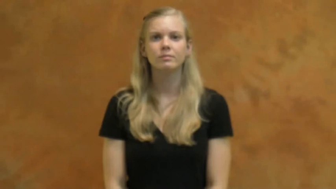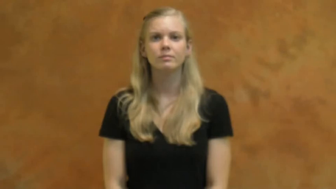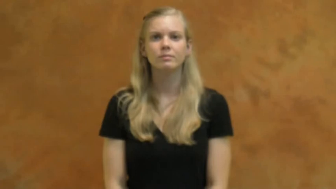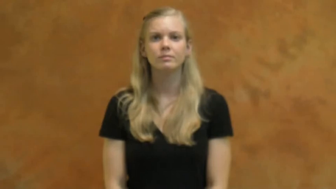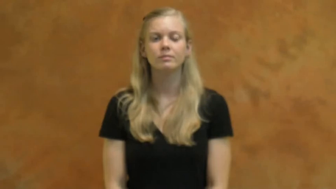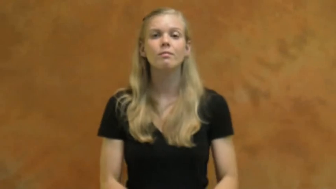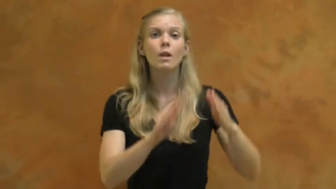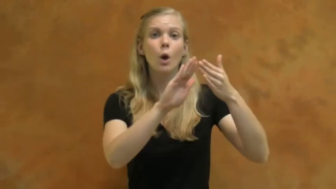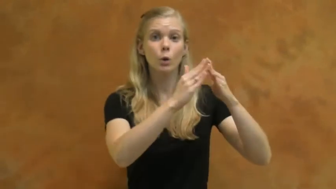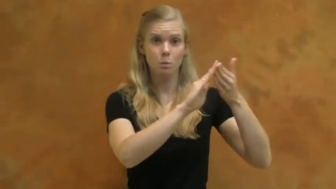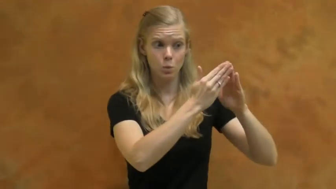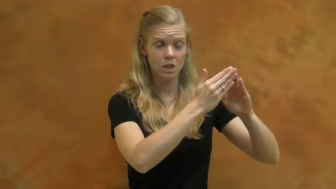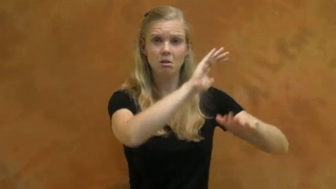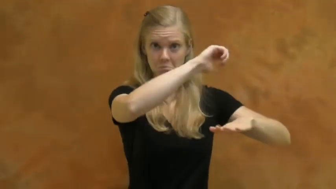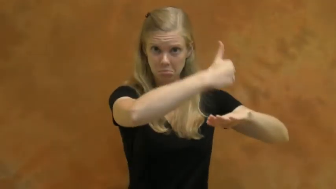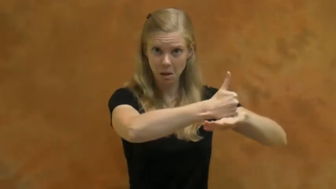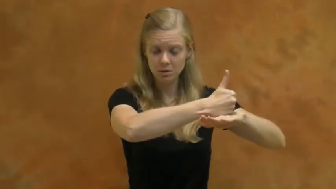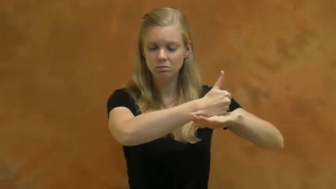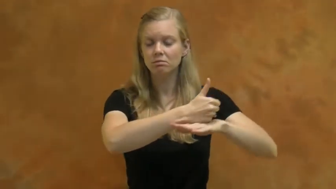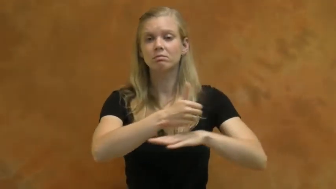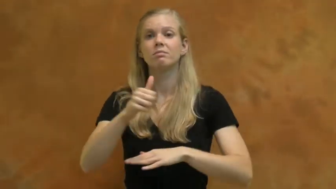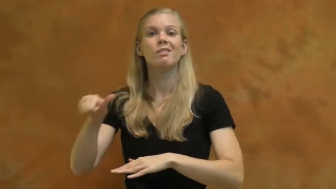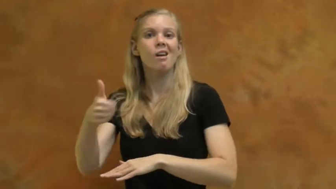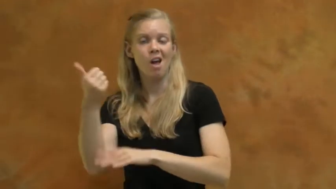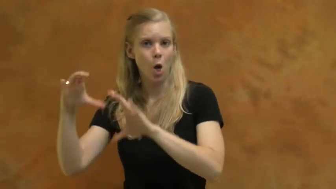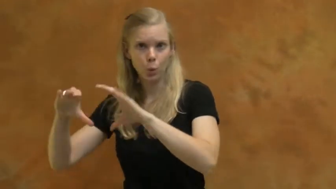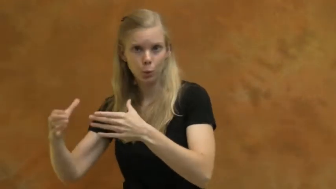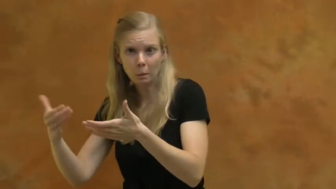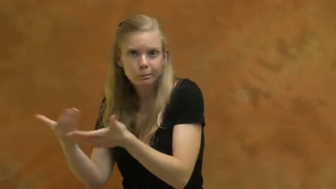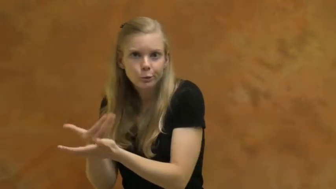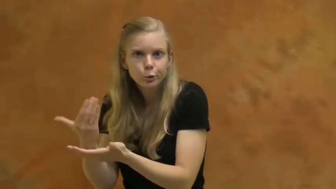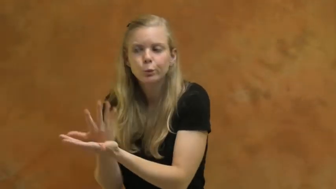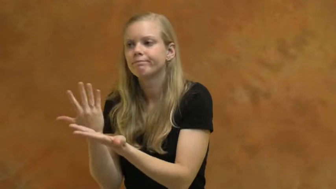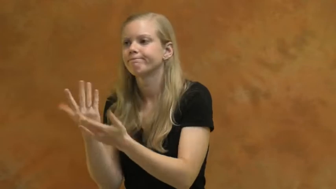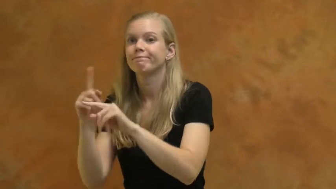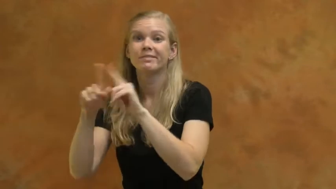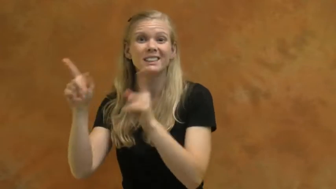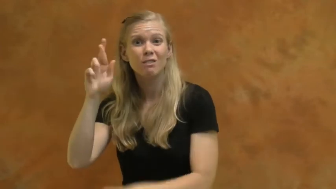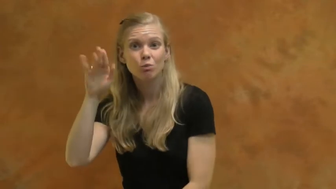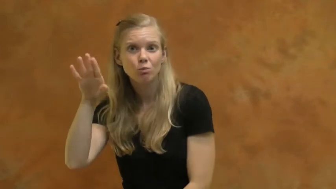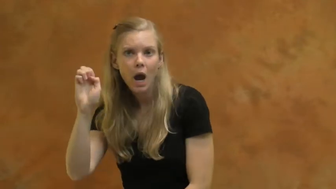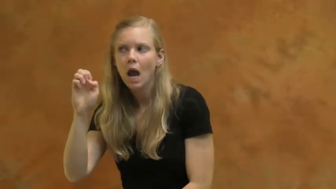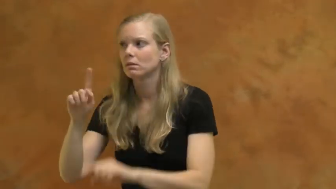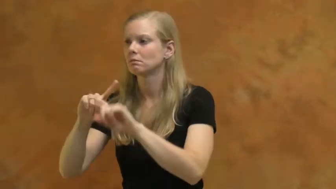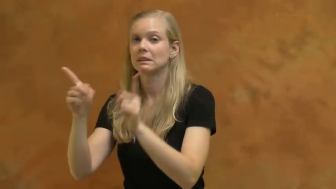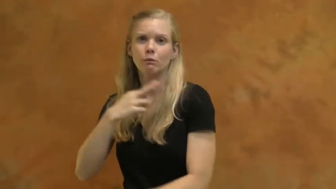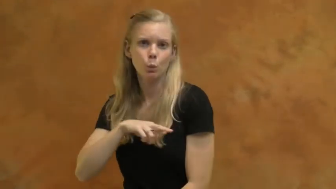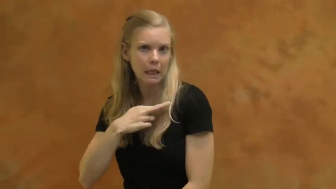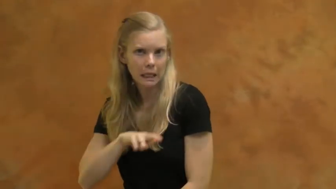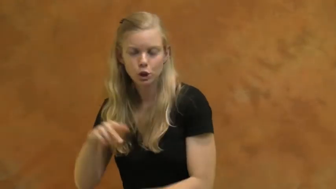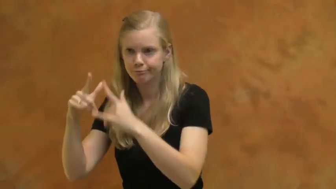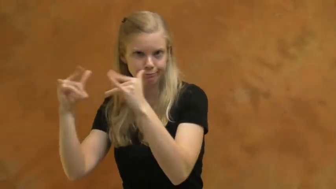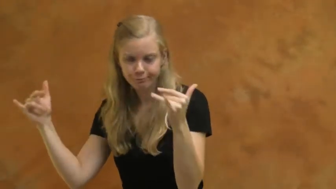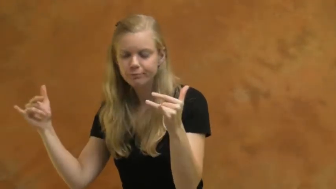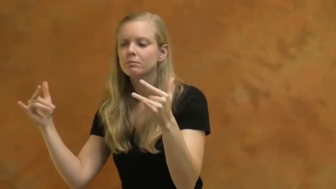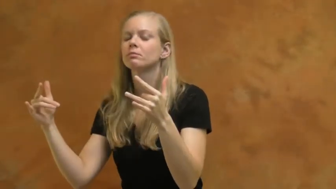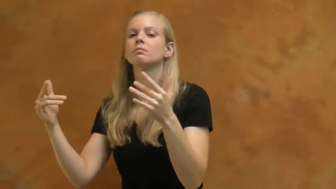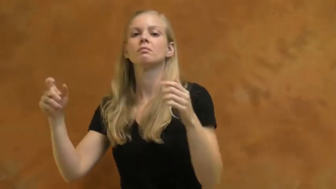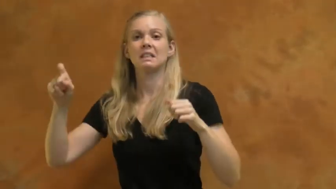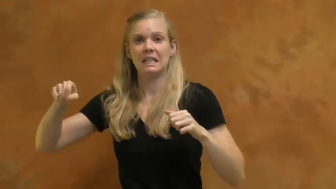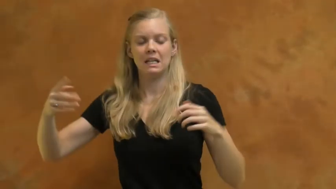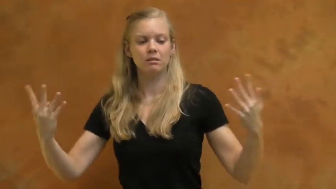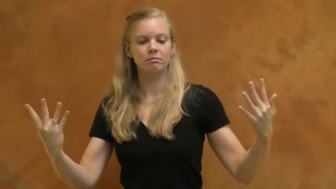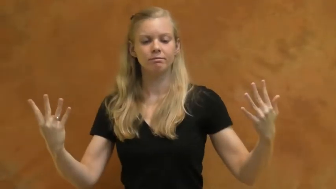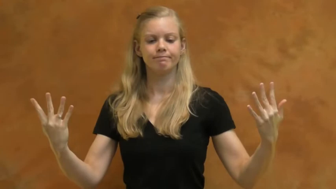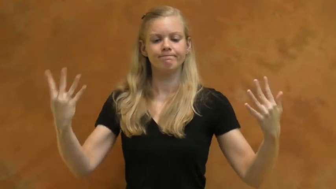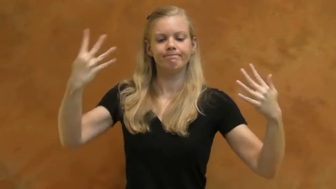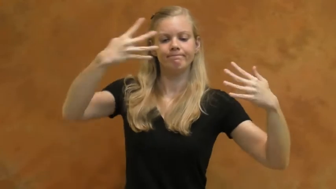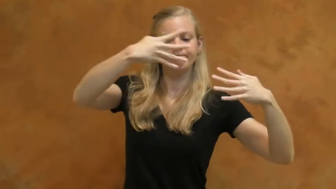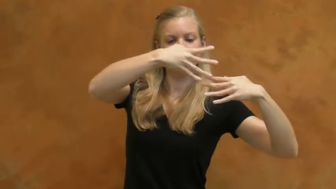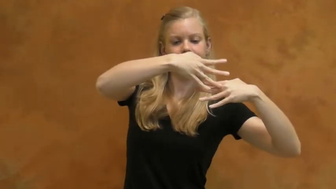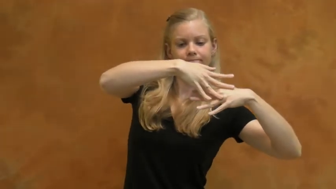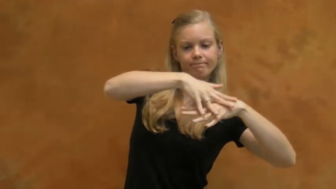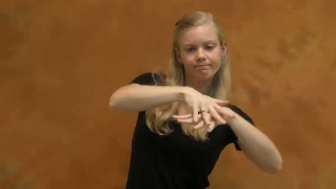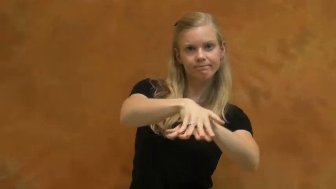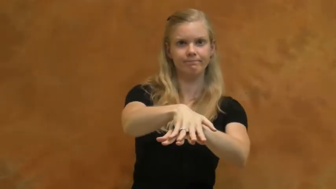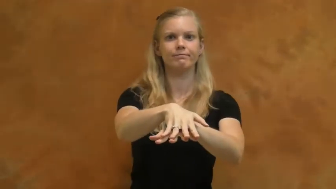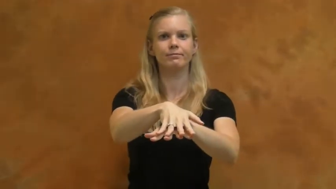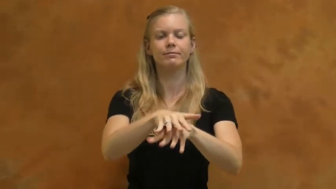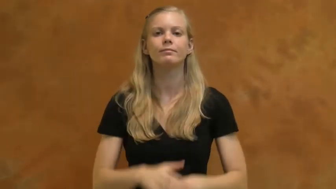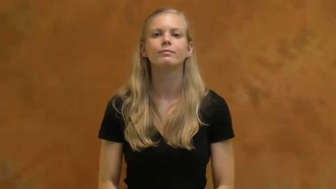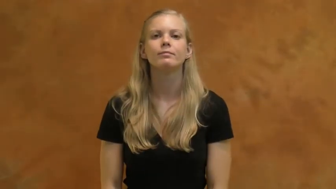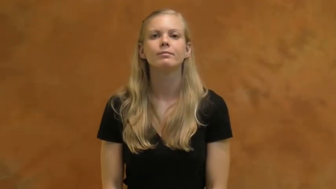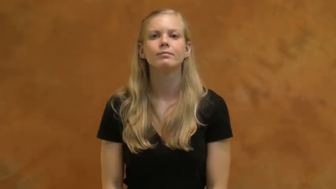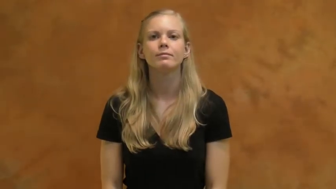integration